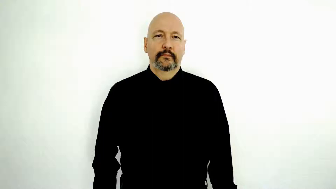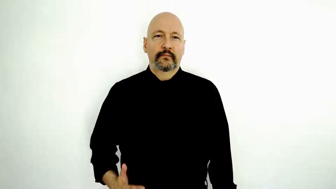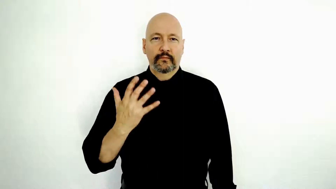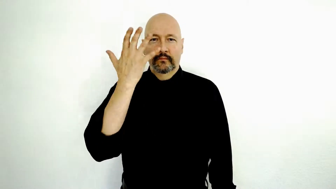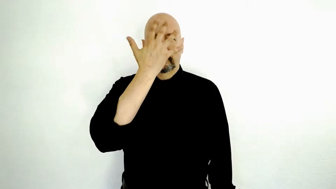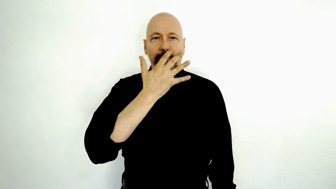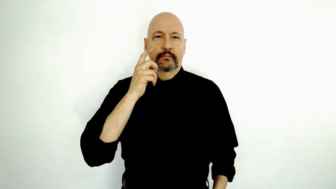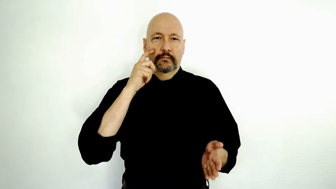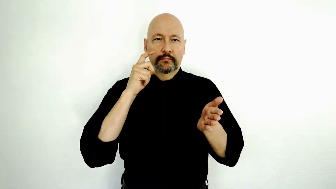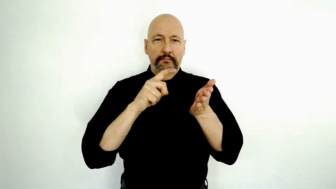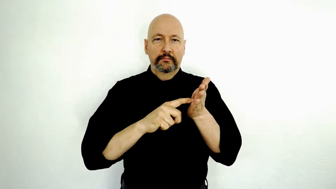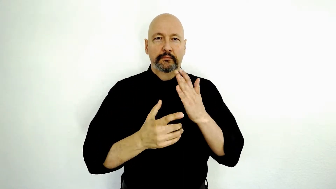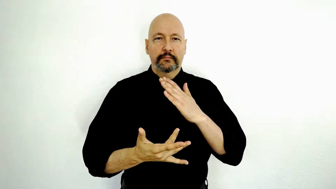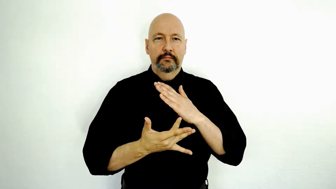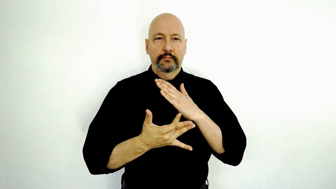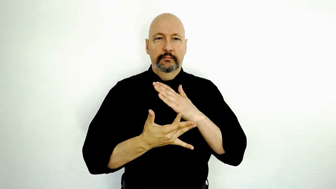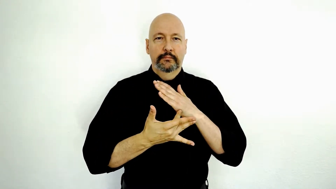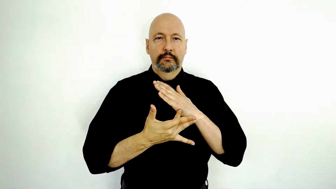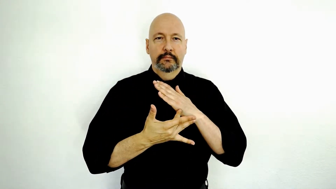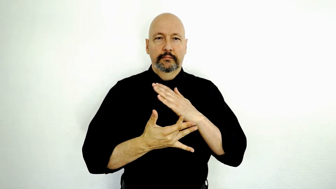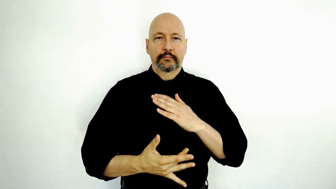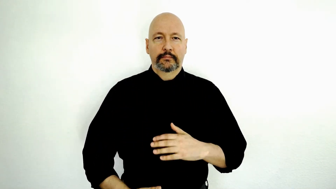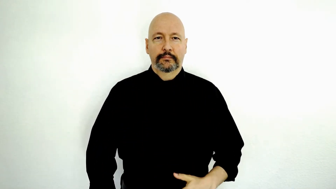FACIAL RECOGNITION TECHNOLOGY